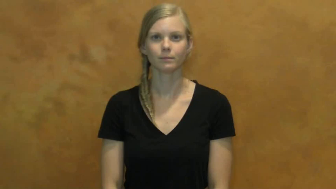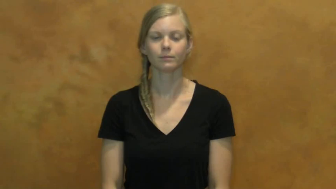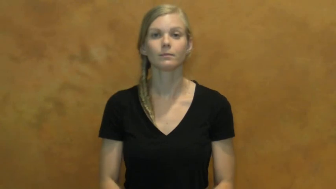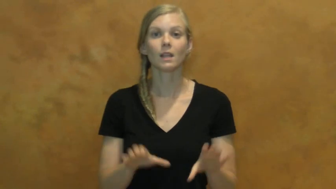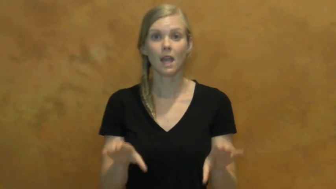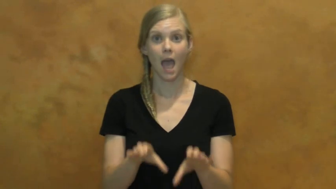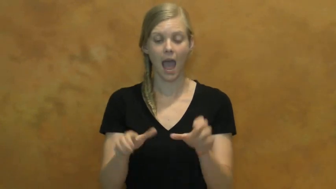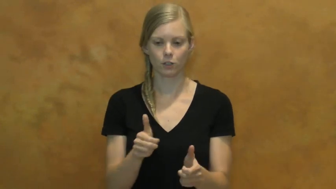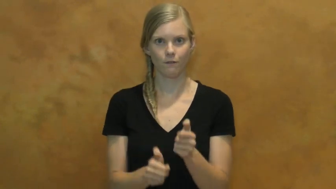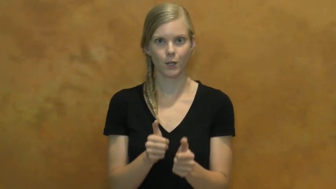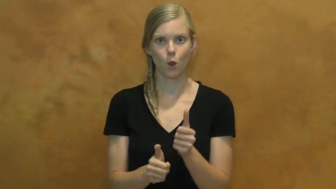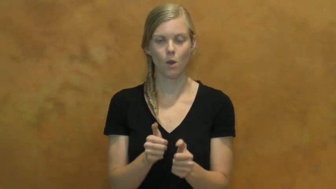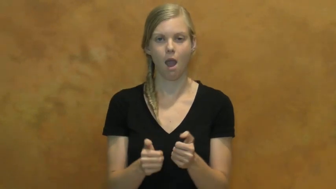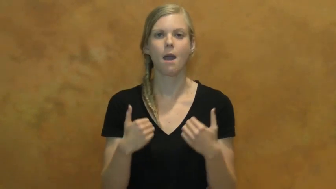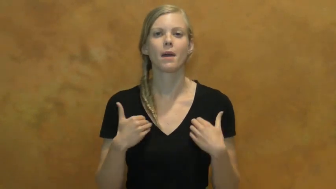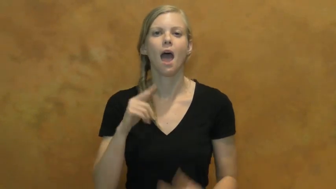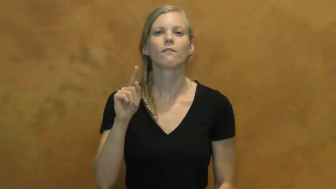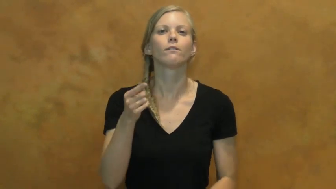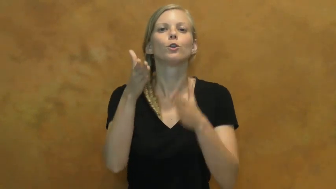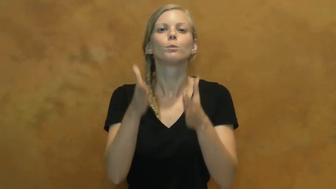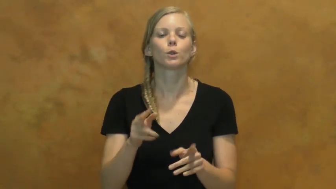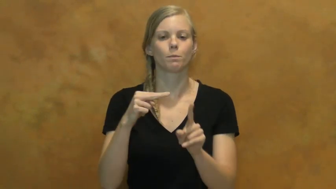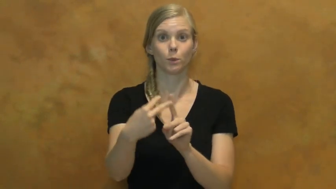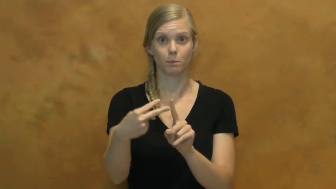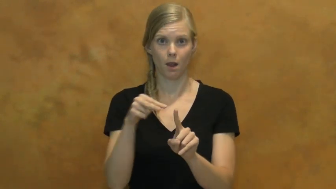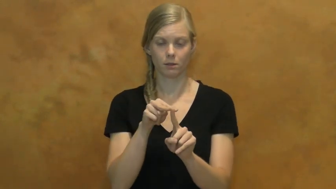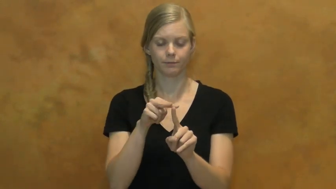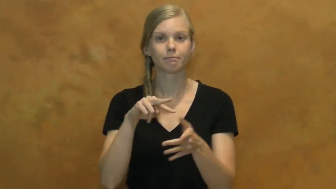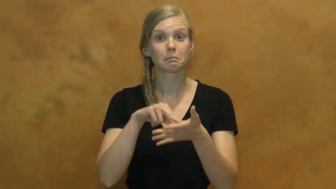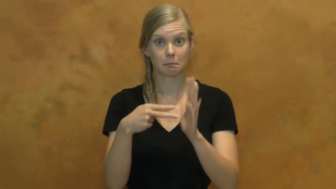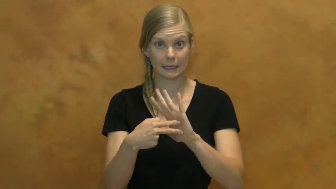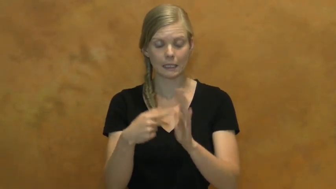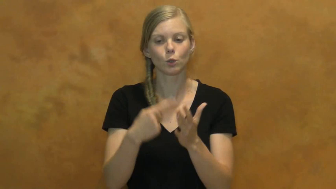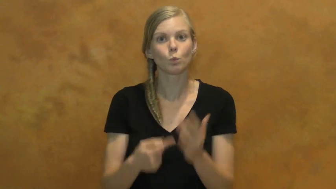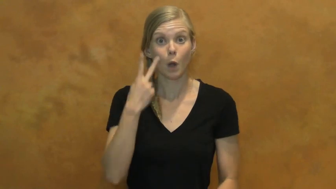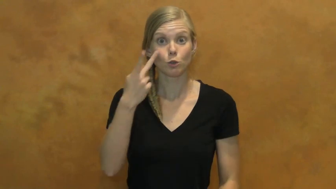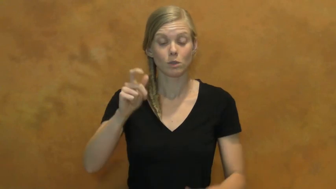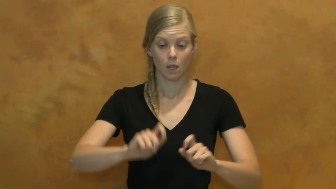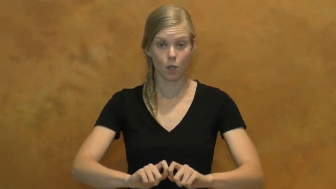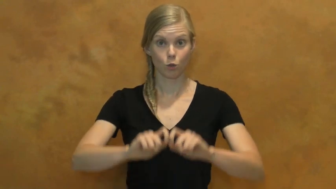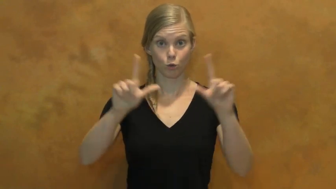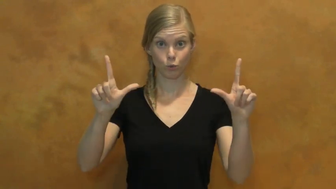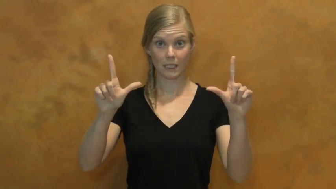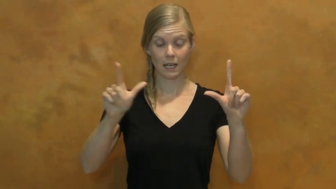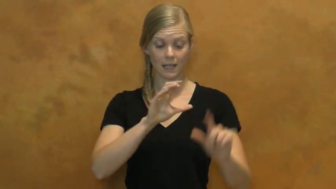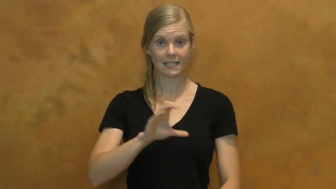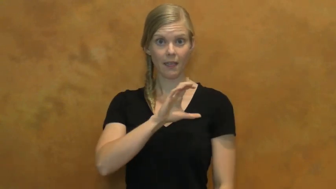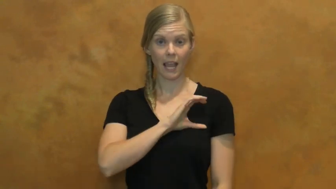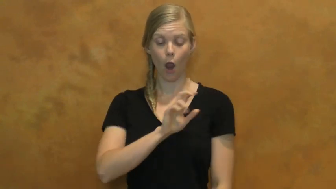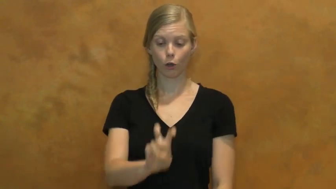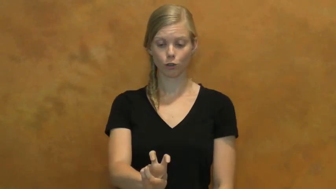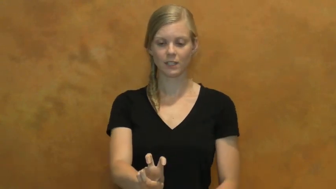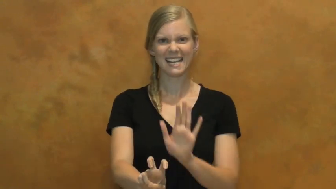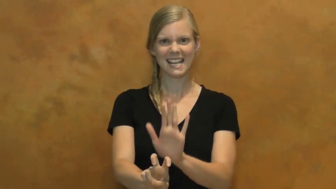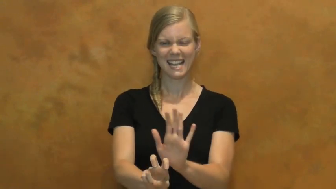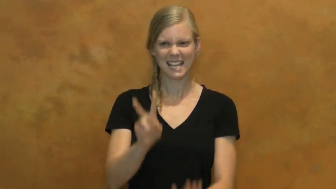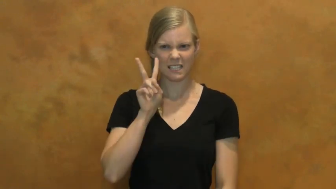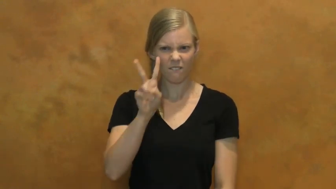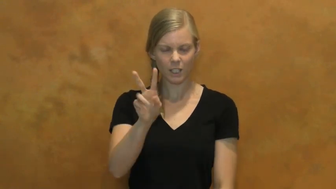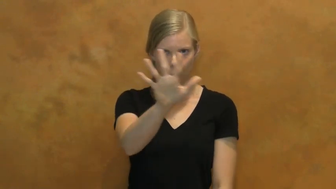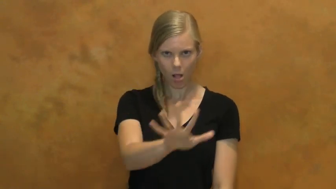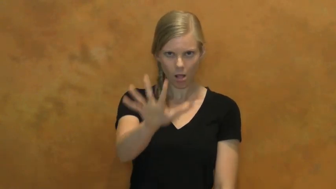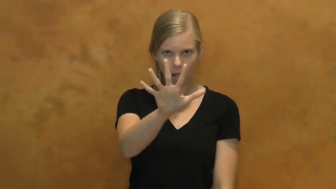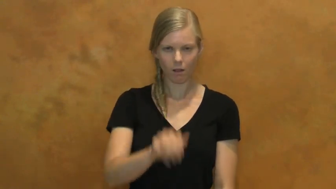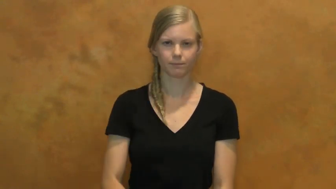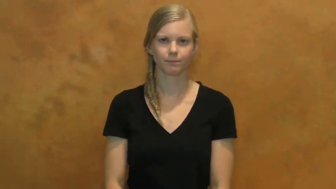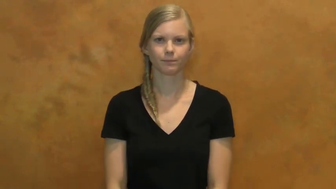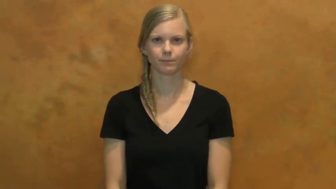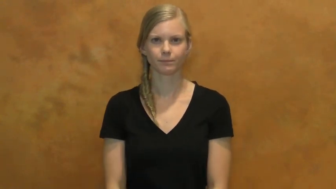first person shooter